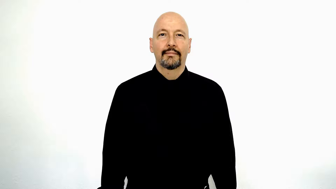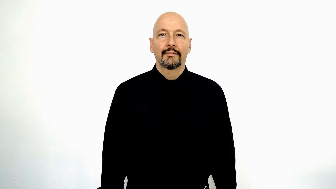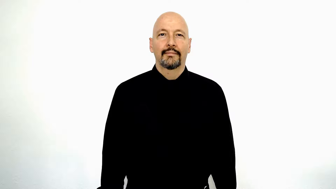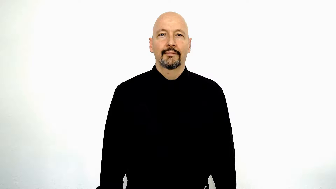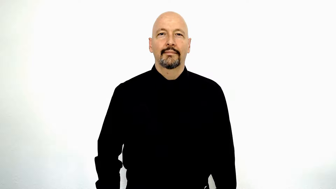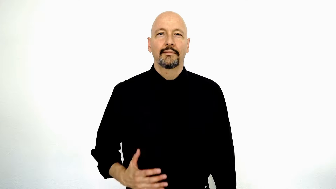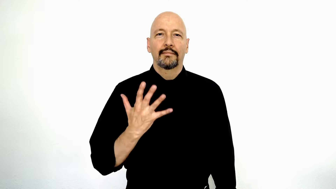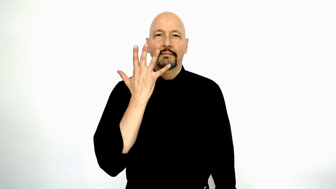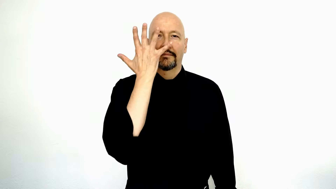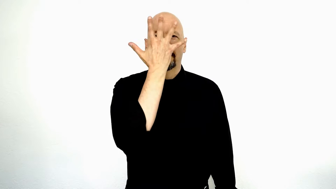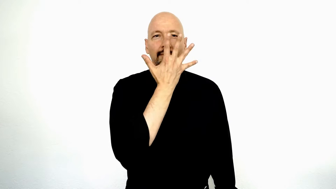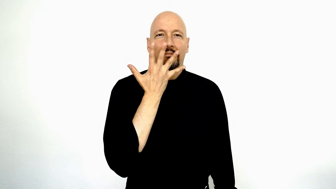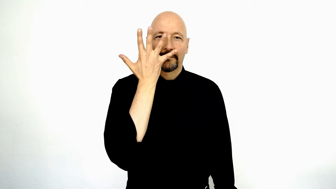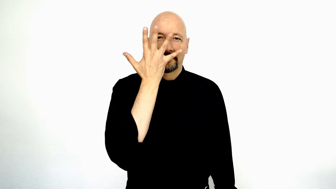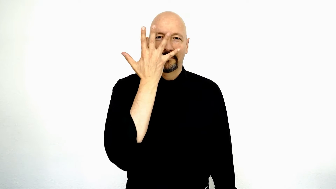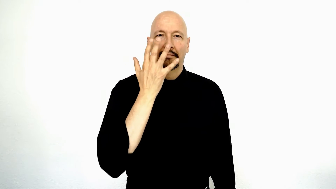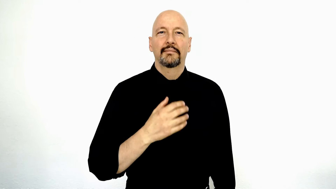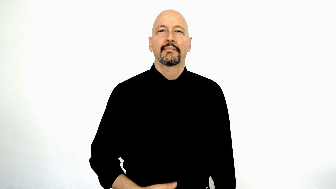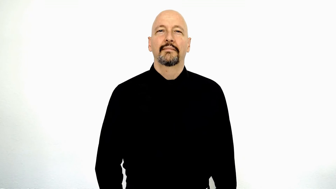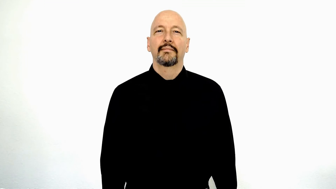face (5 hand version)